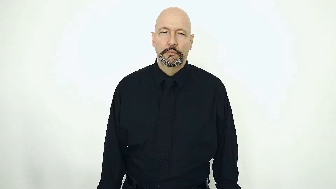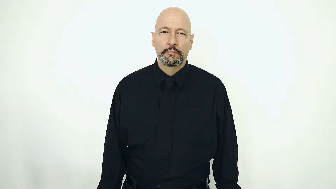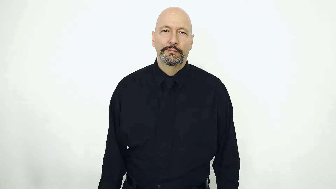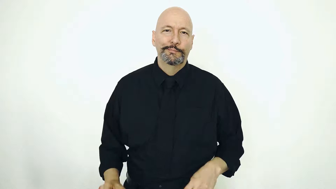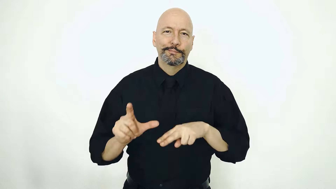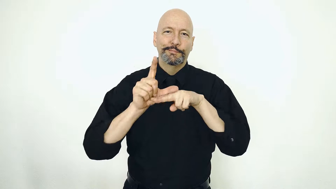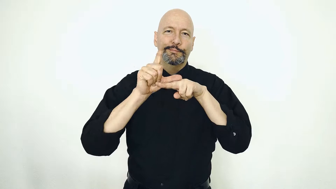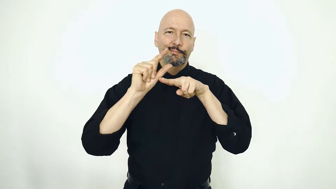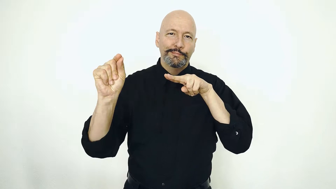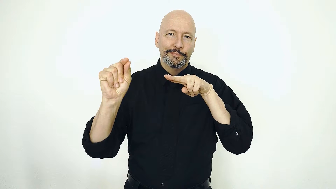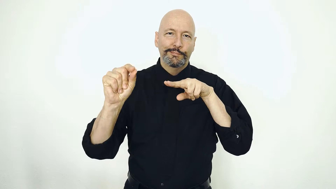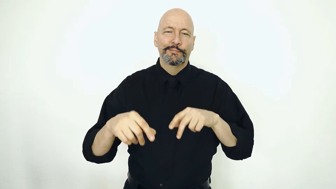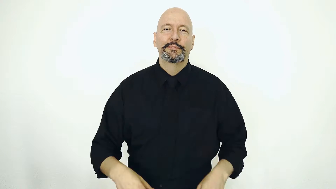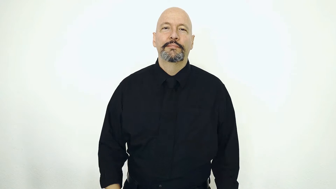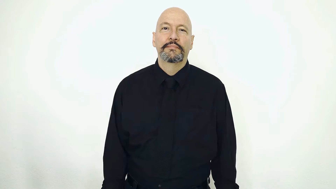TRAIN-GONE